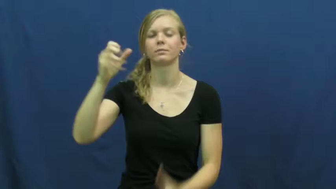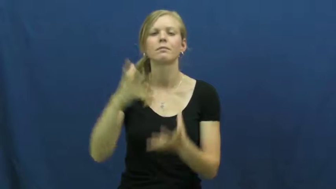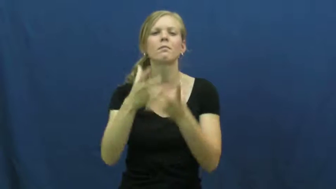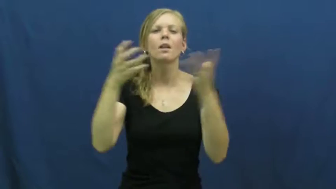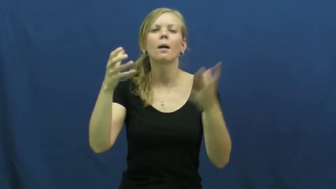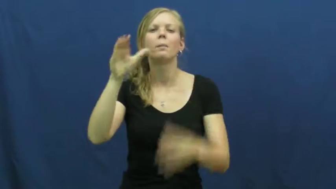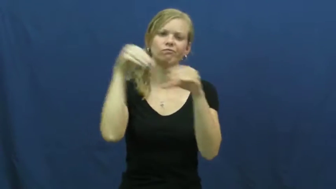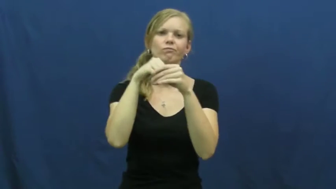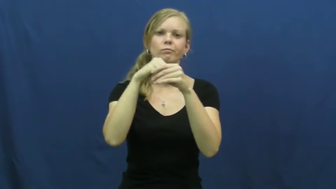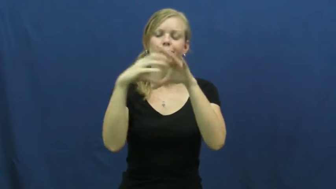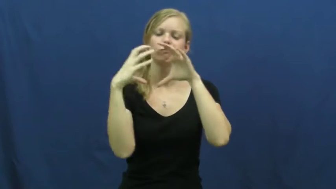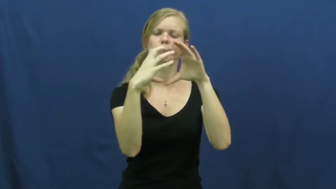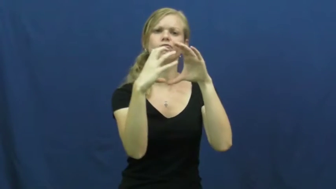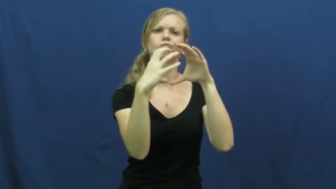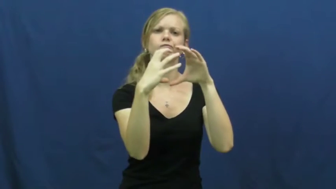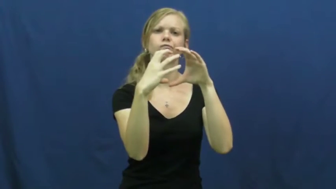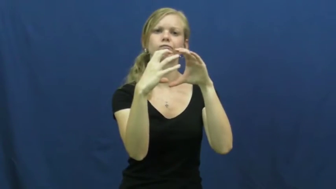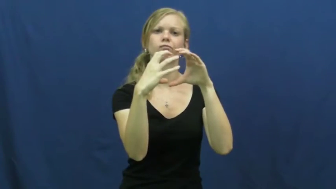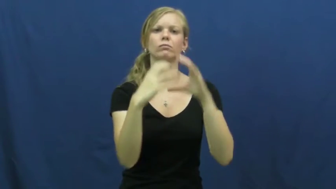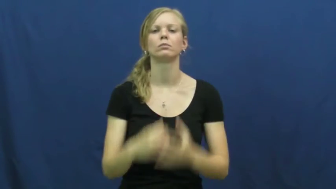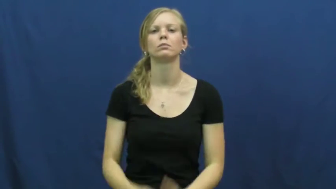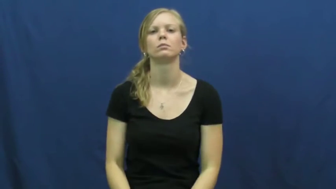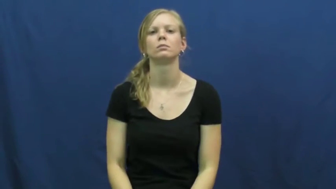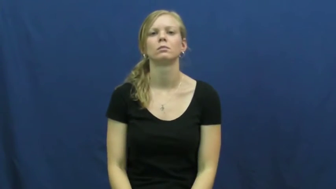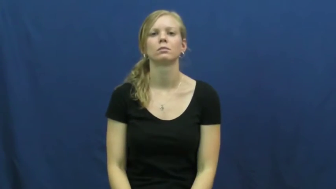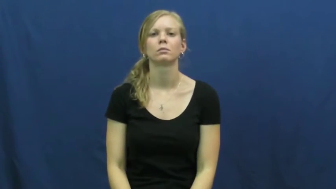deposit-material